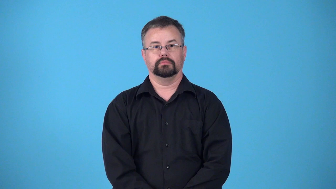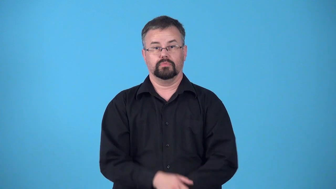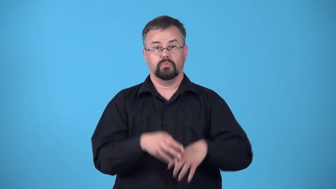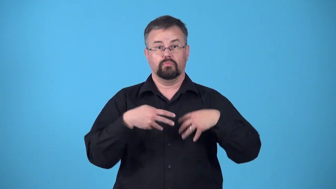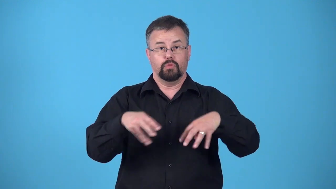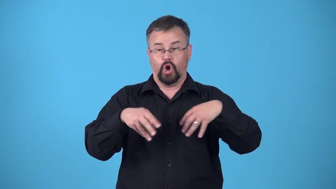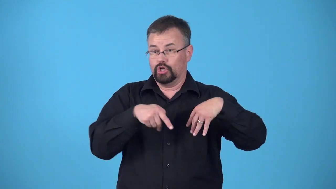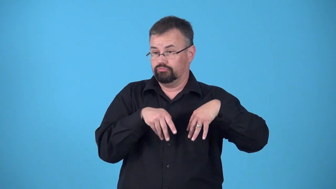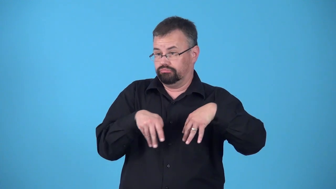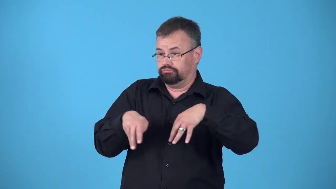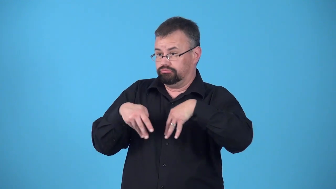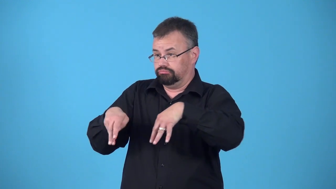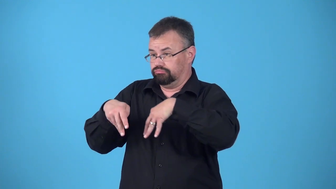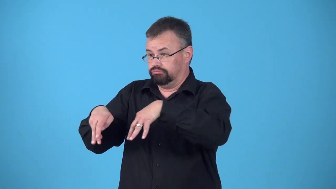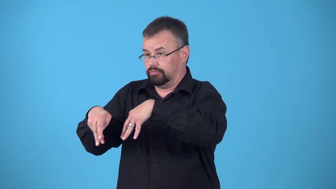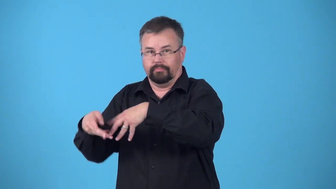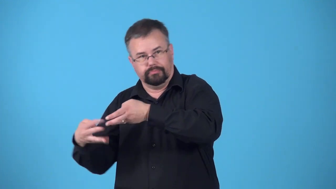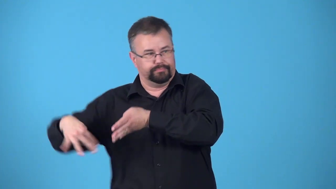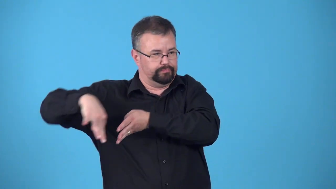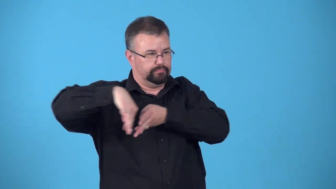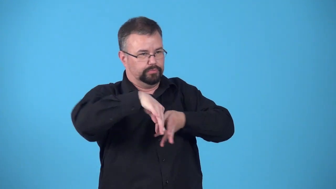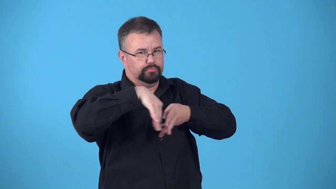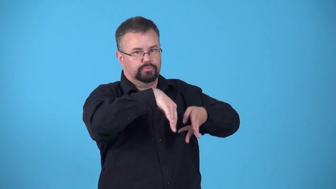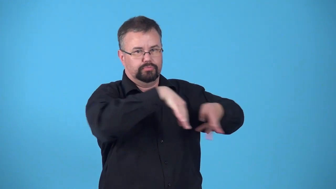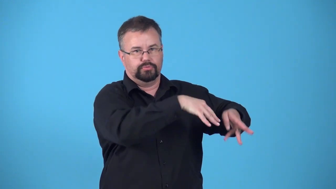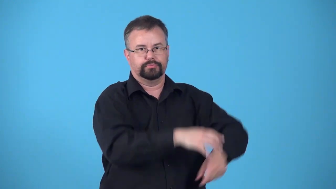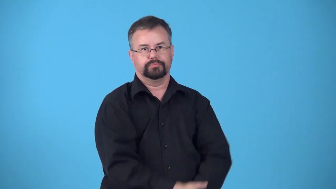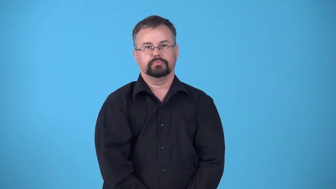countermarch